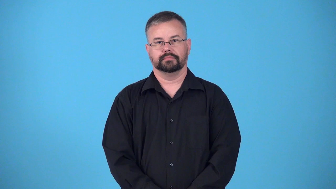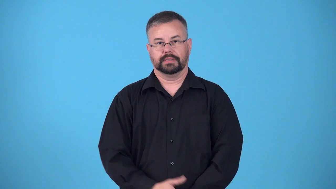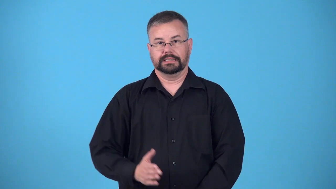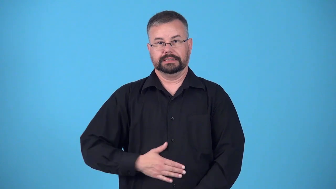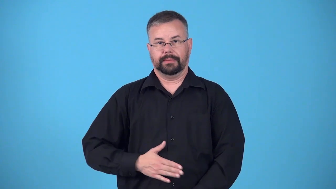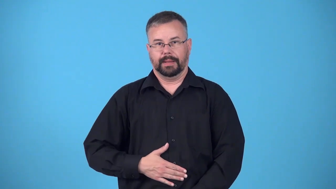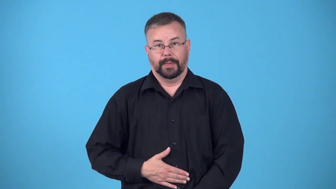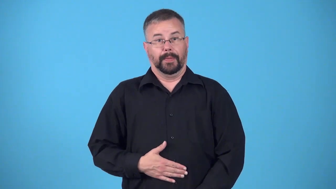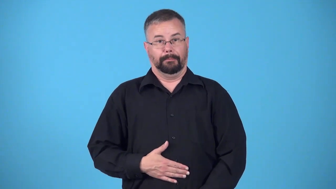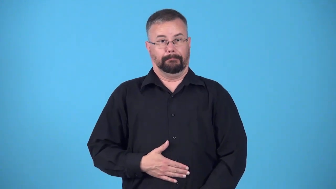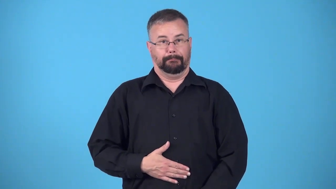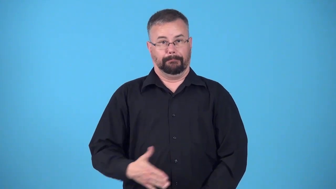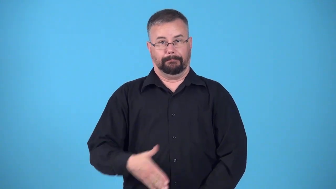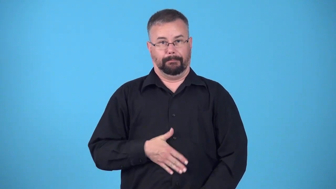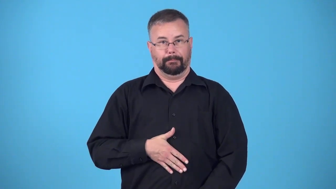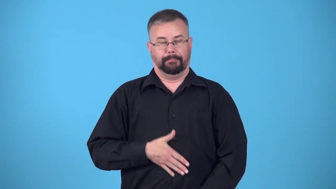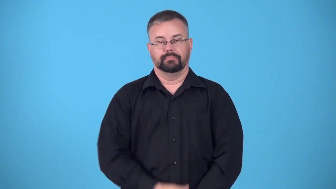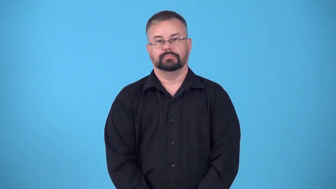suck in stomach